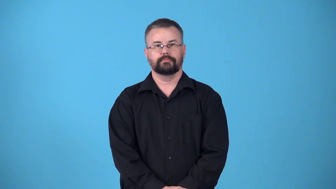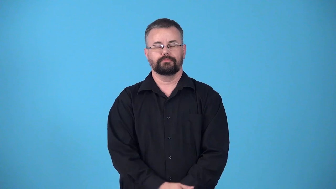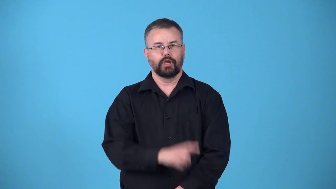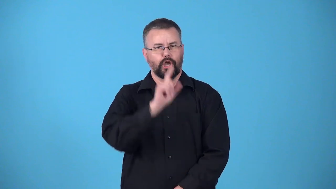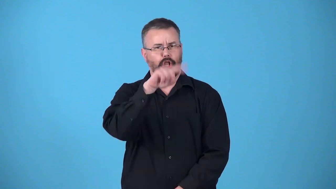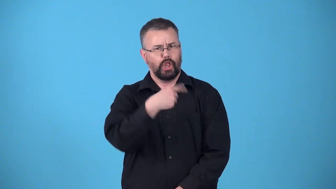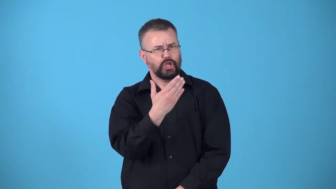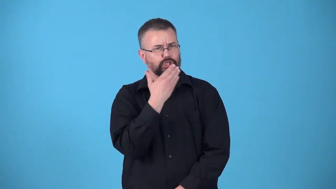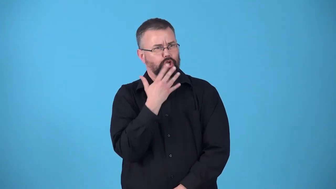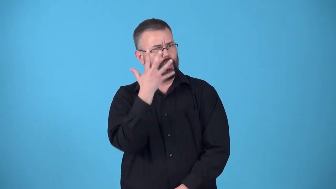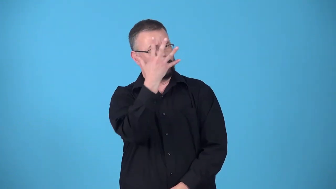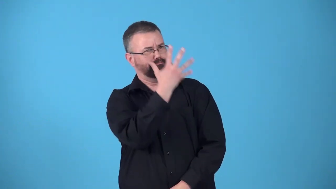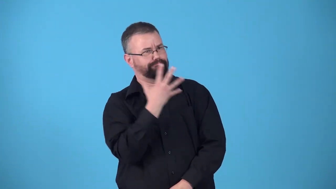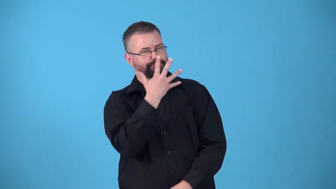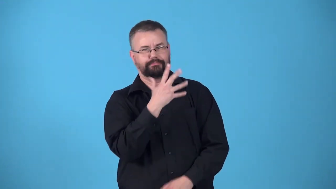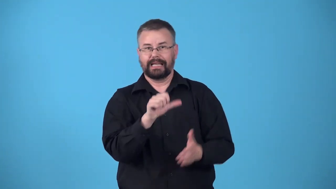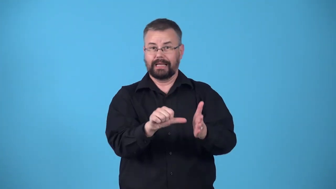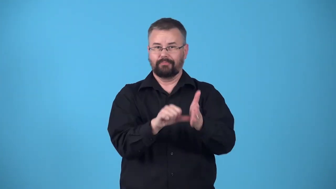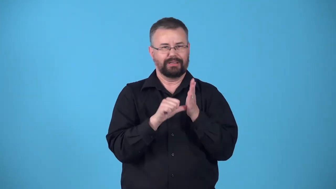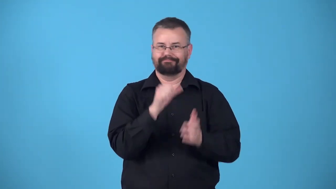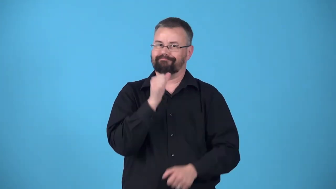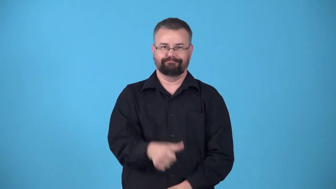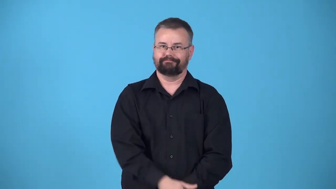fur coat and no knickers